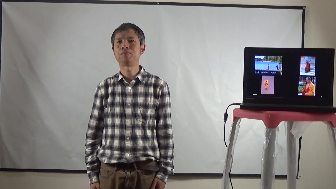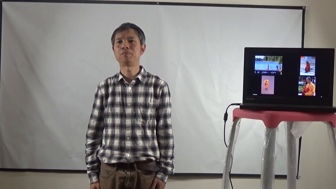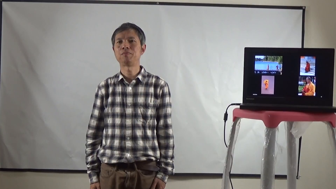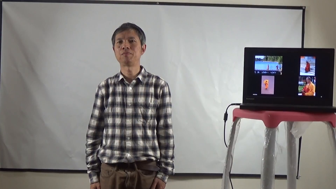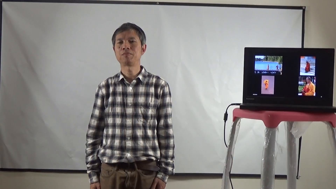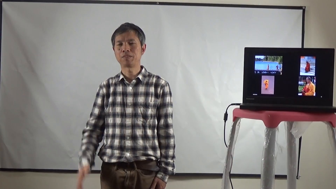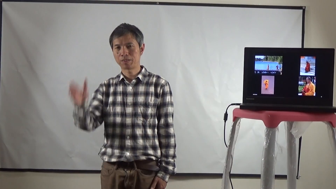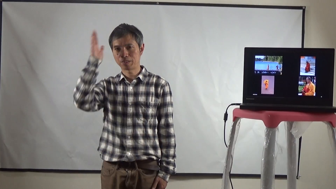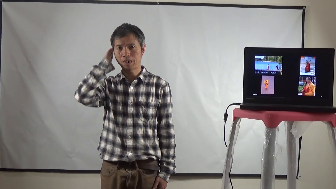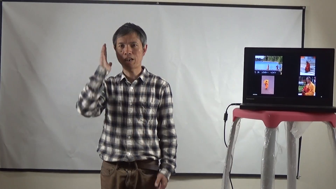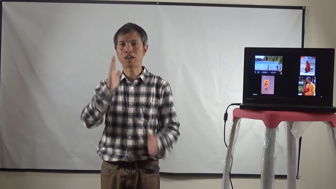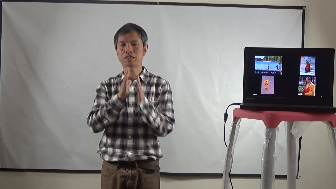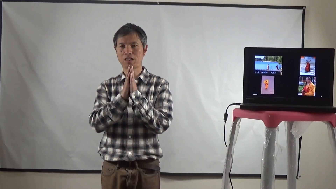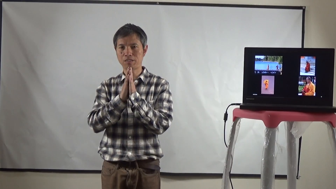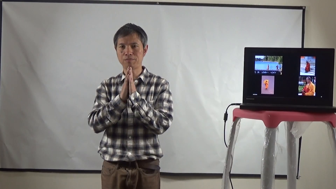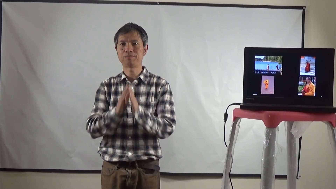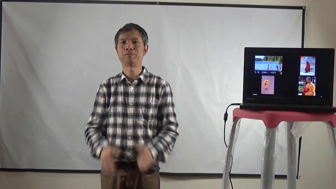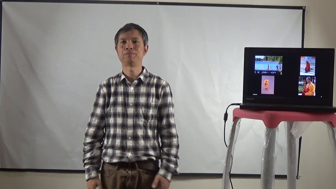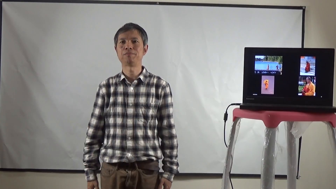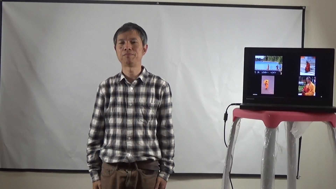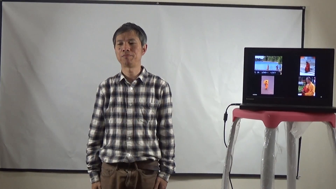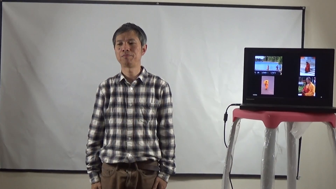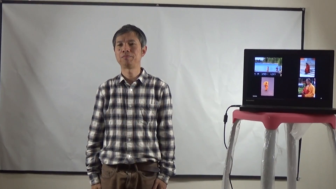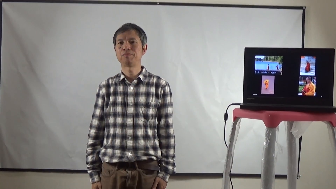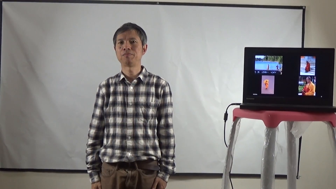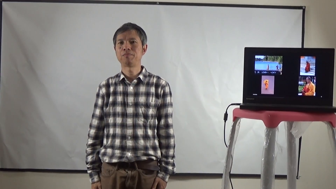monkbuddhist